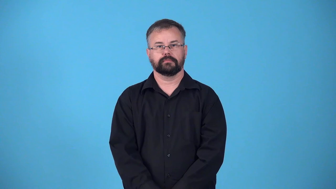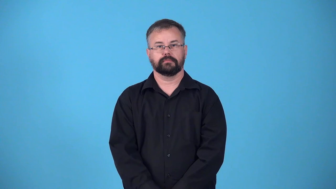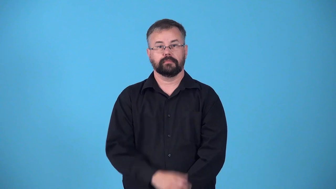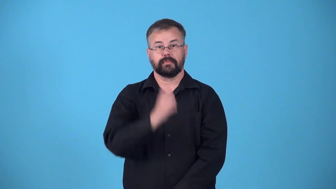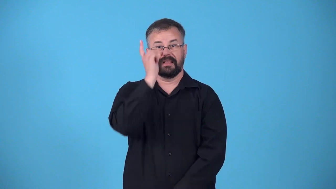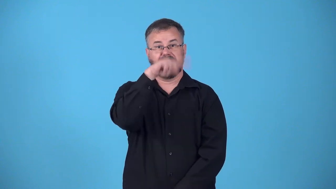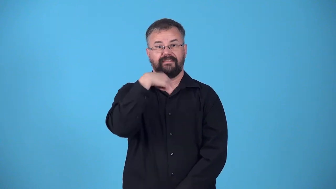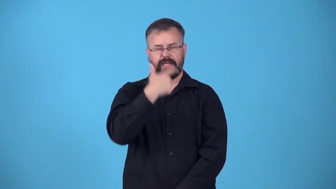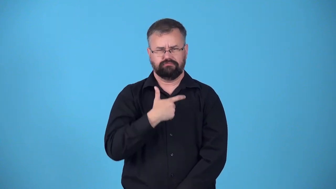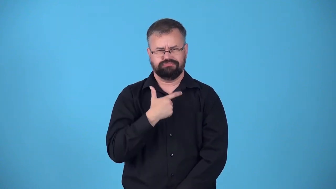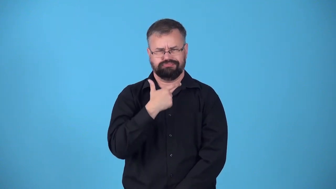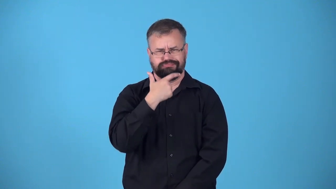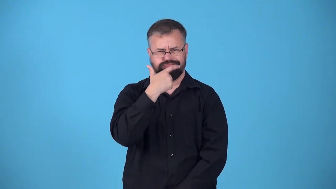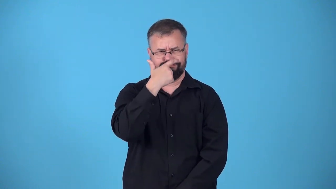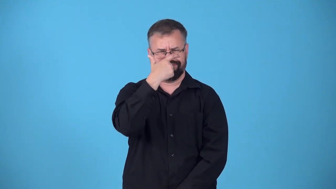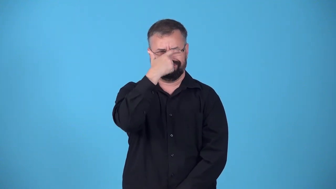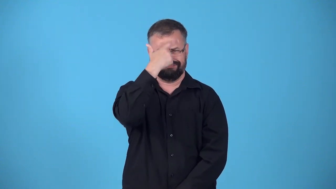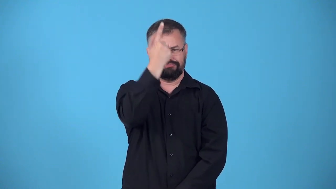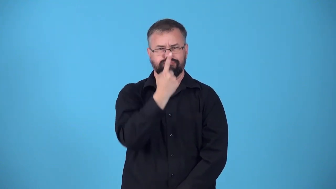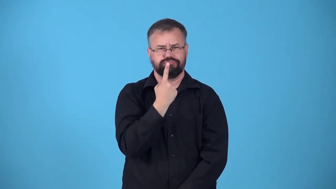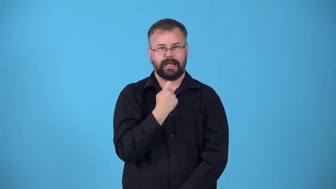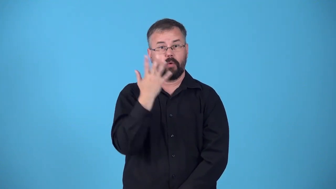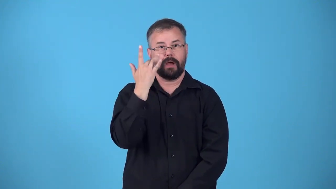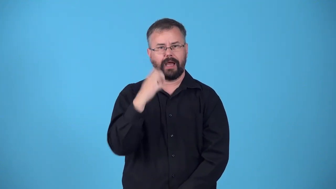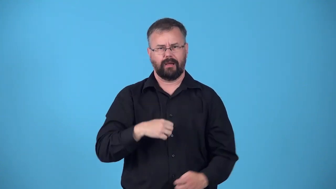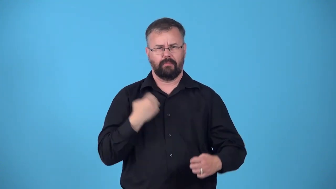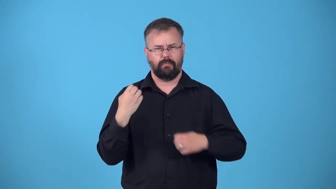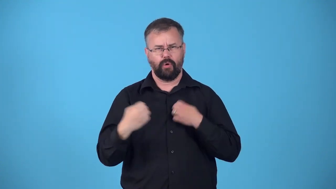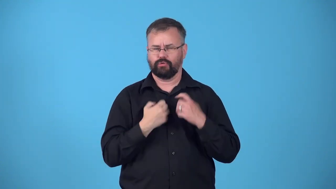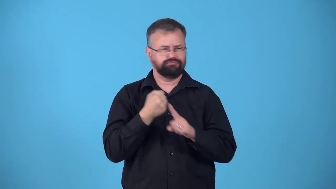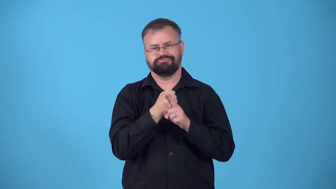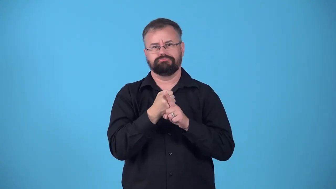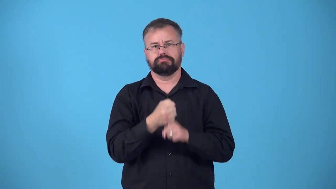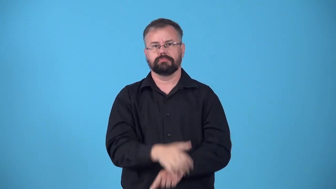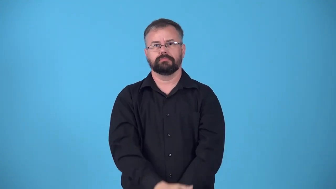flood